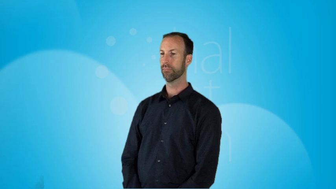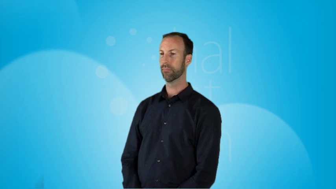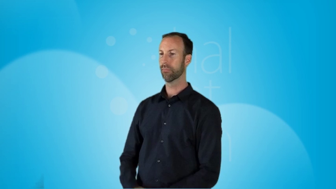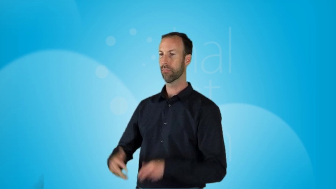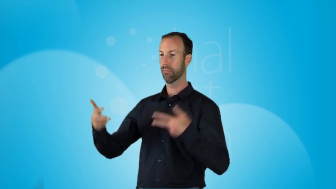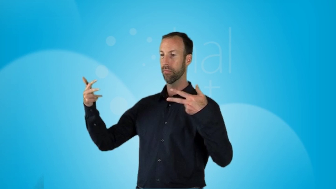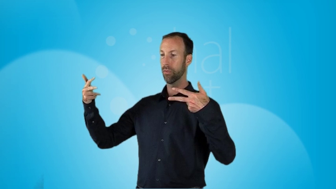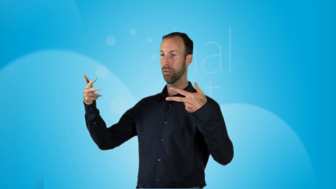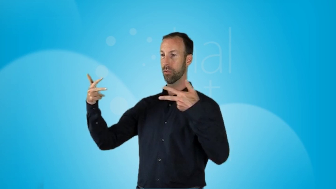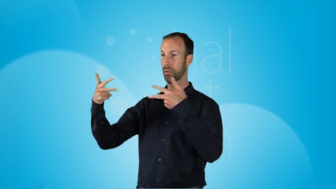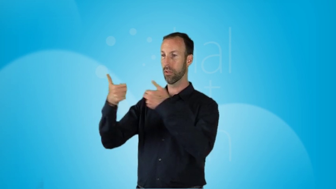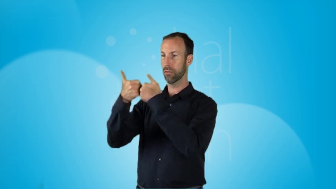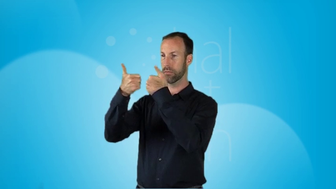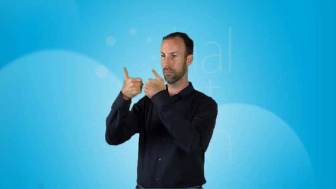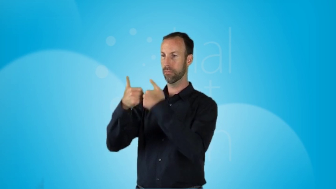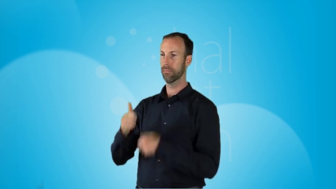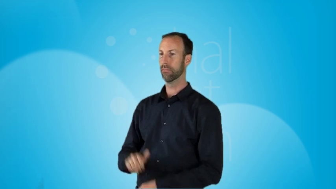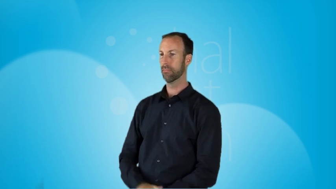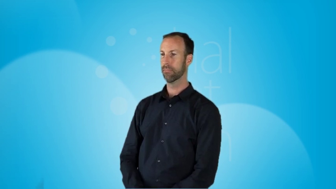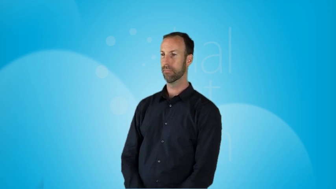car accident